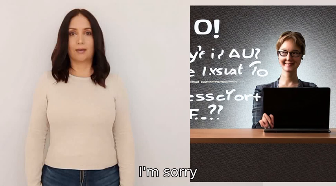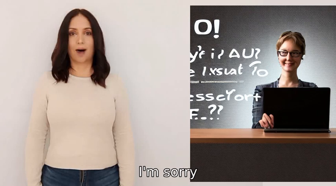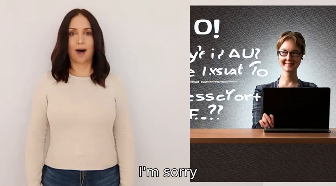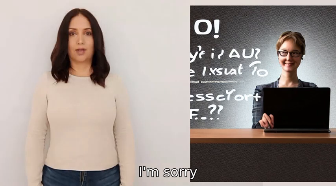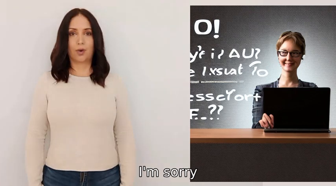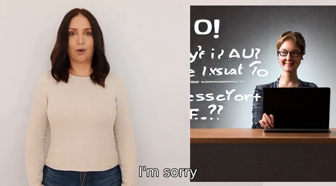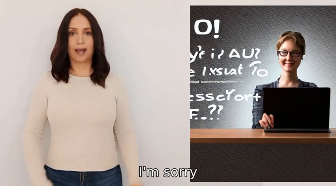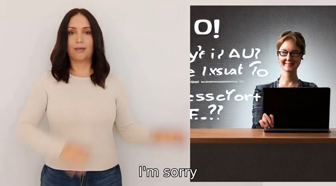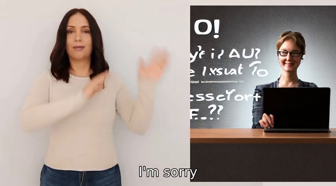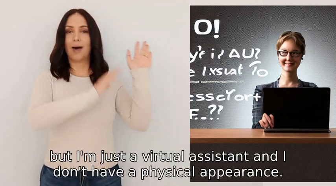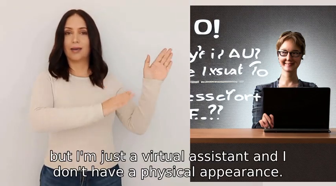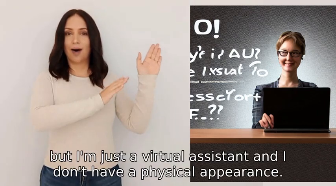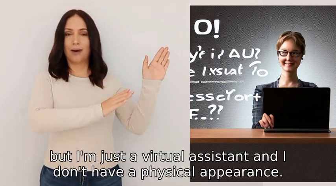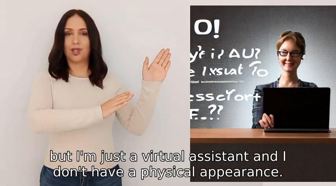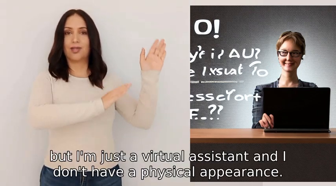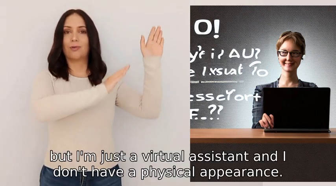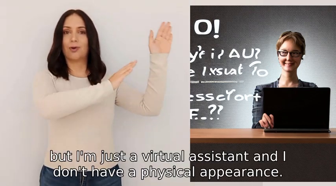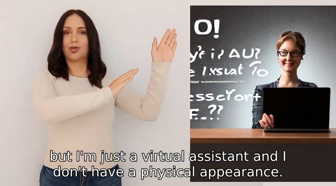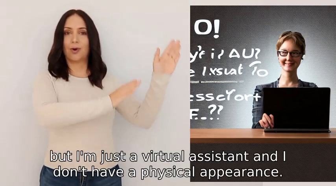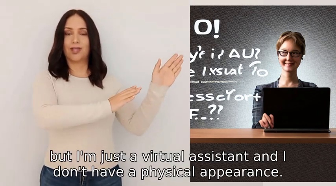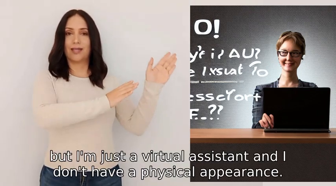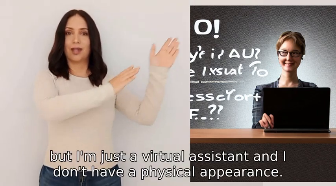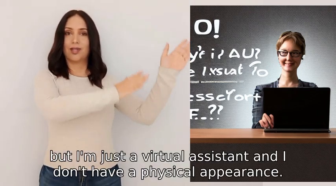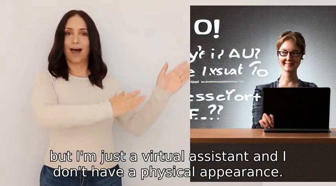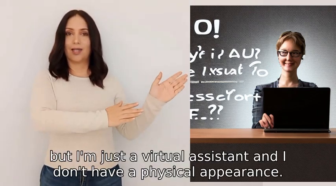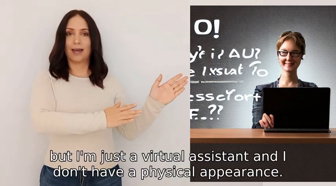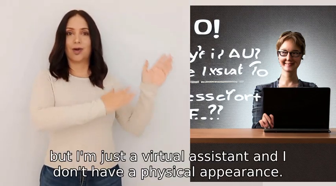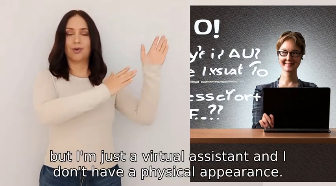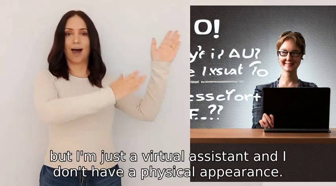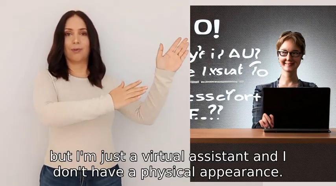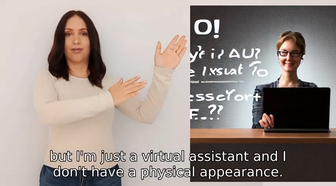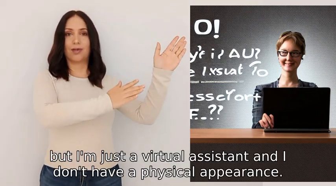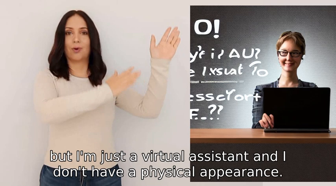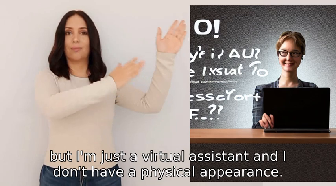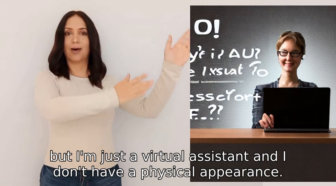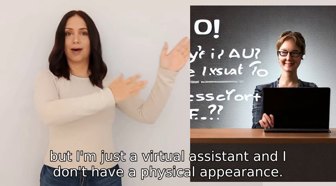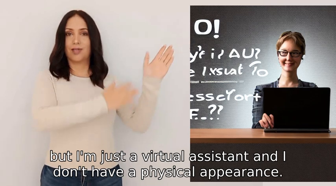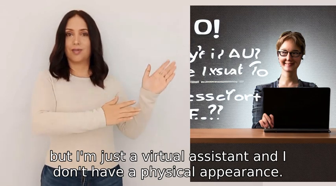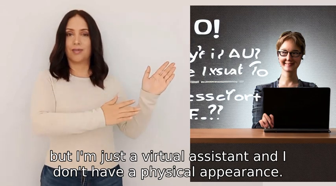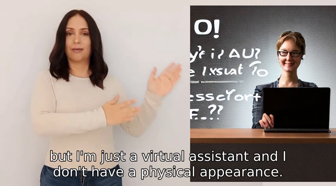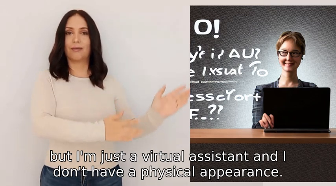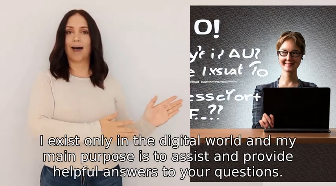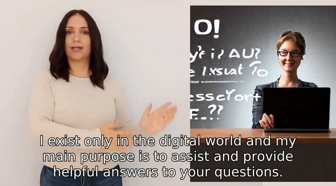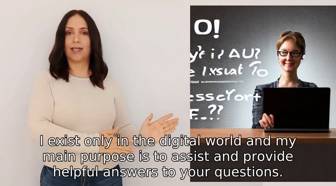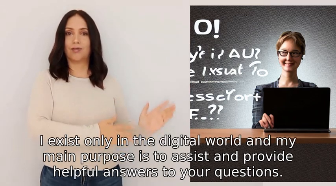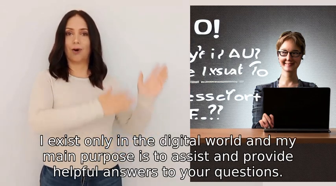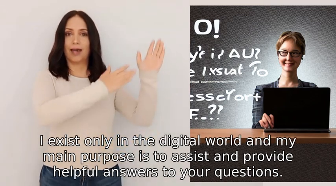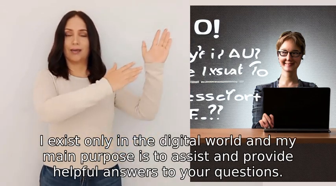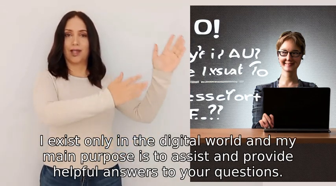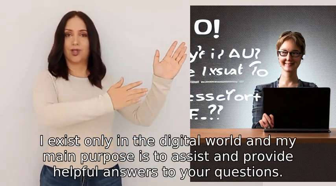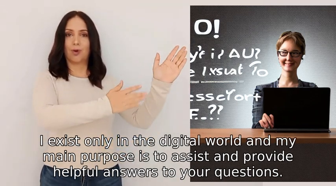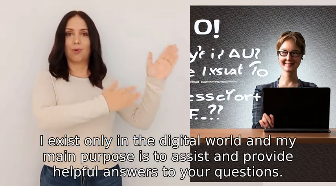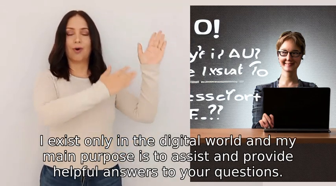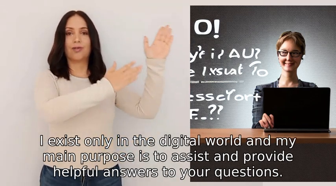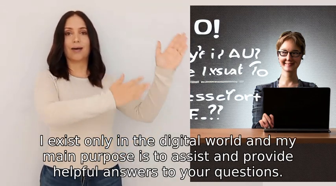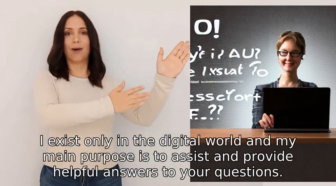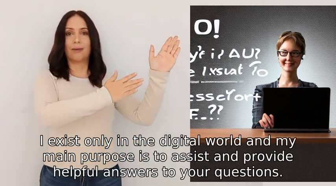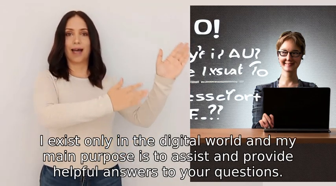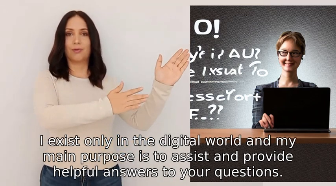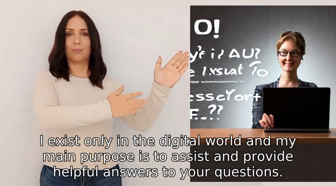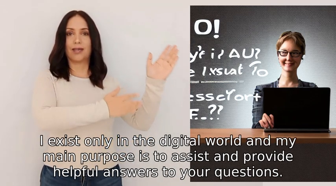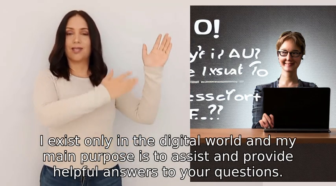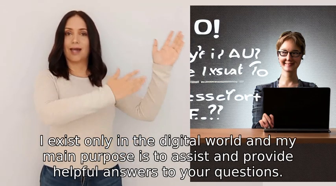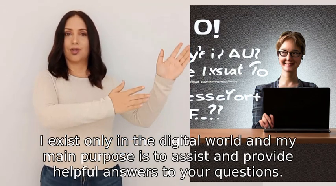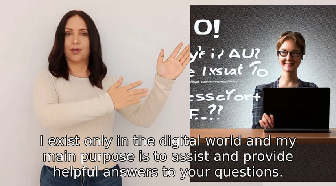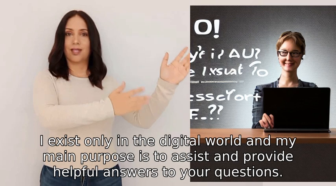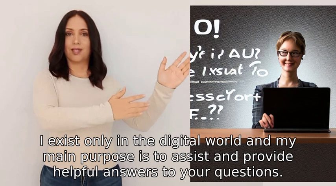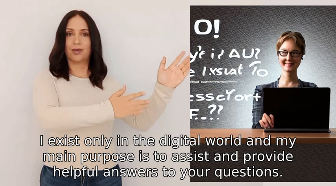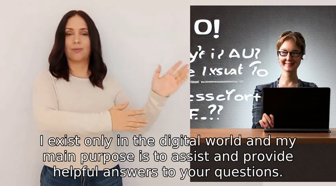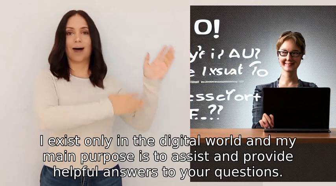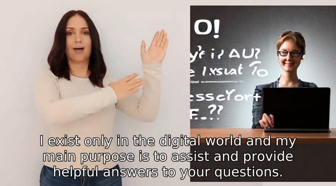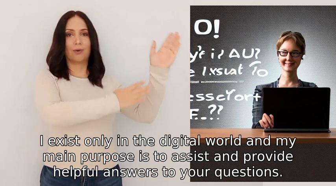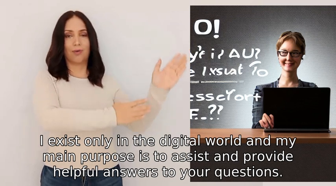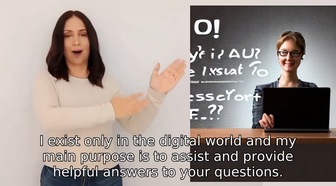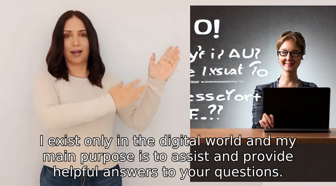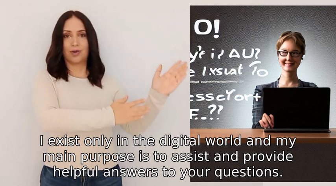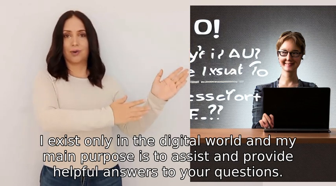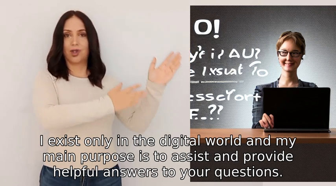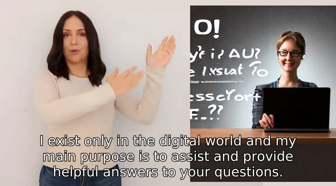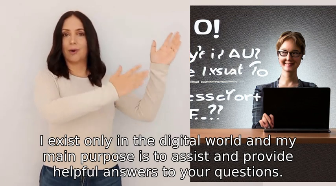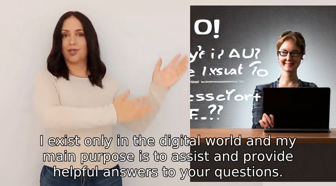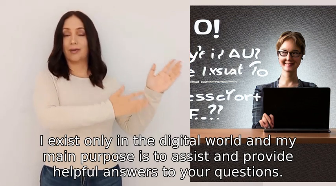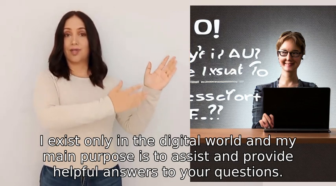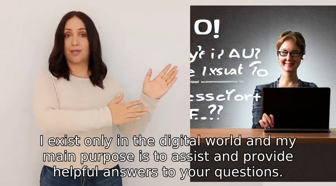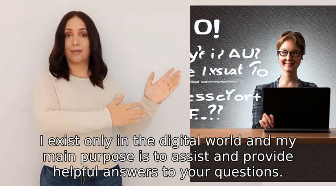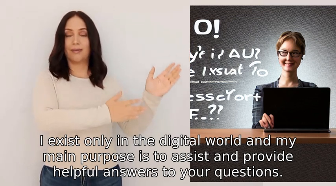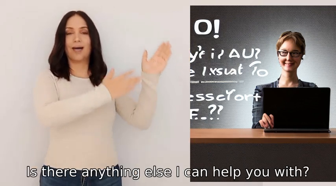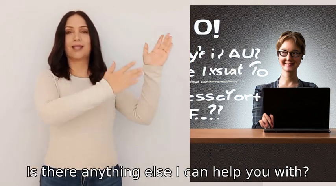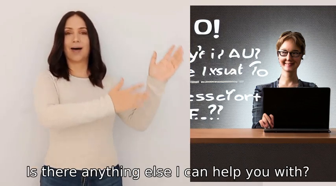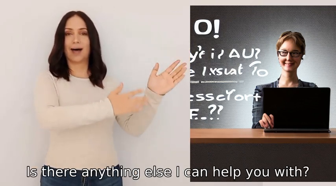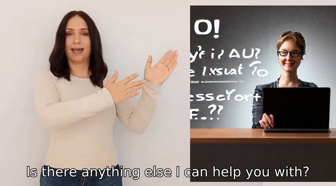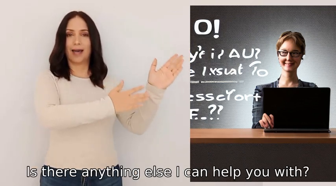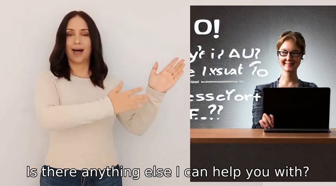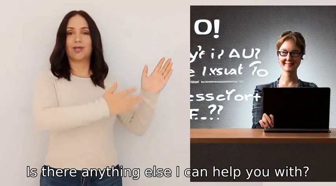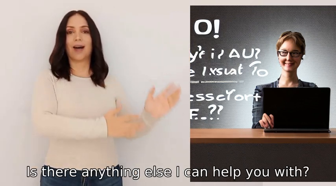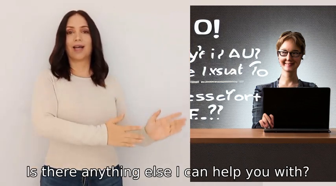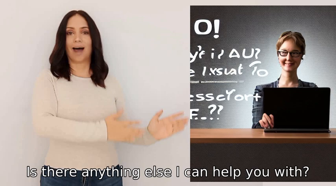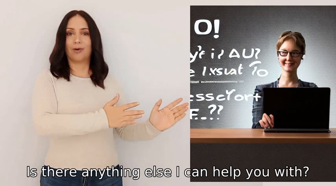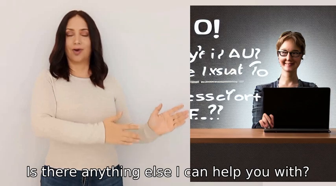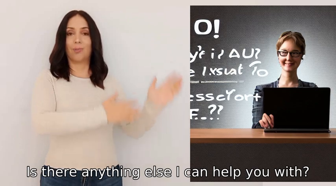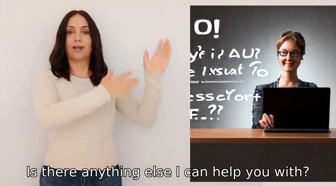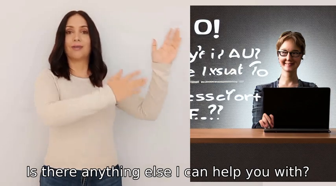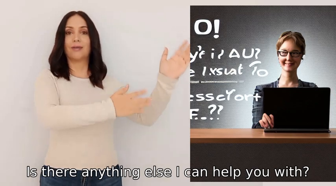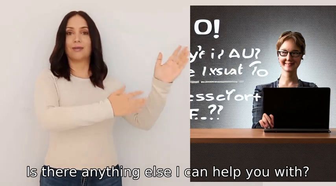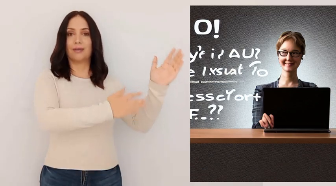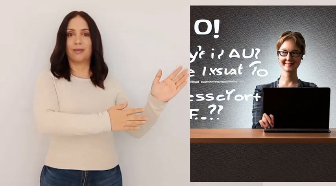why do u look so dang darn scary